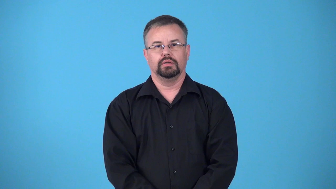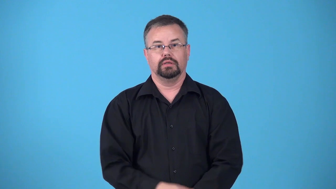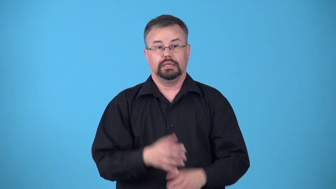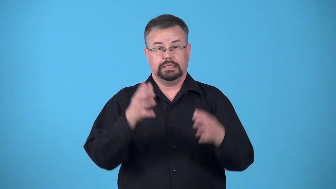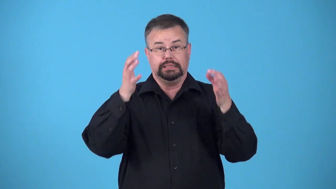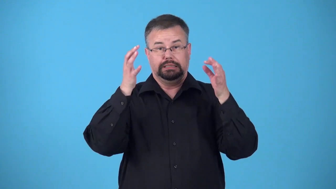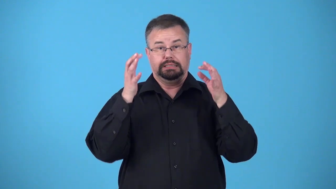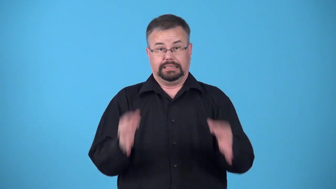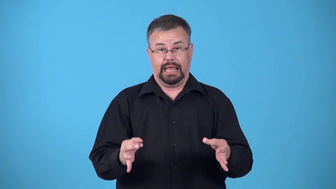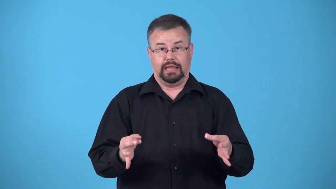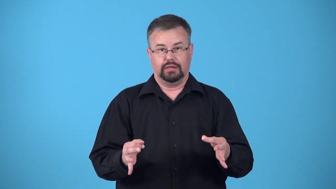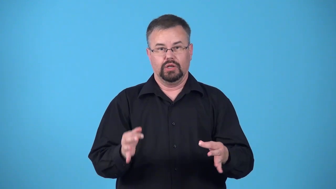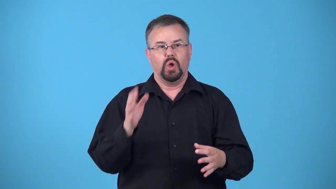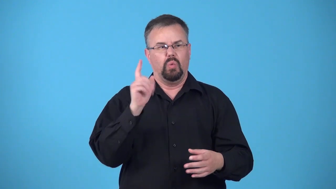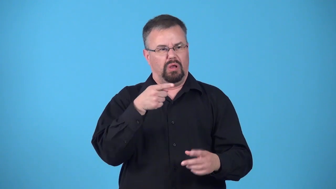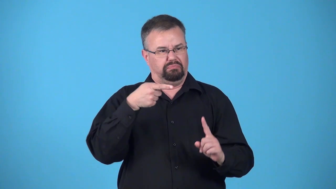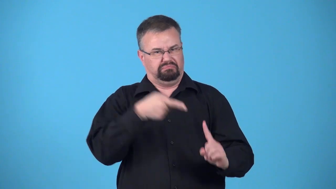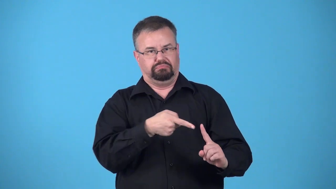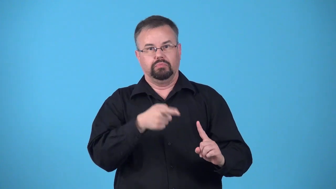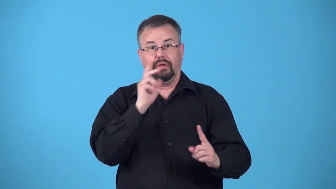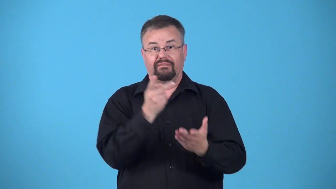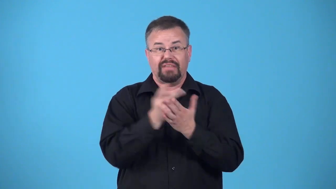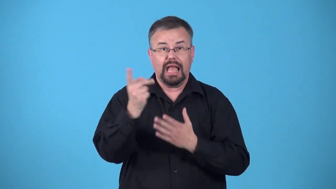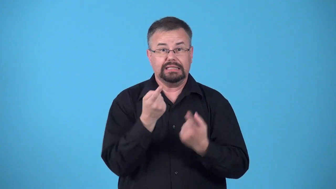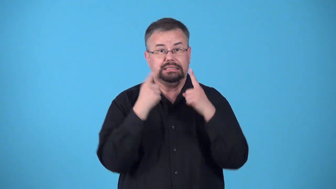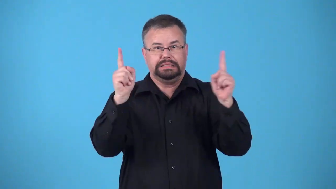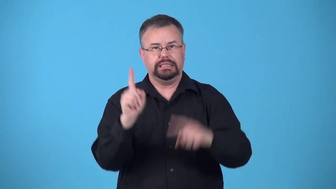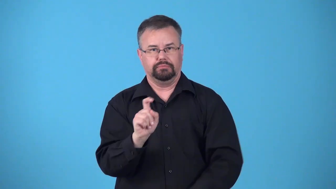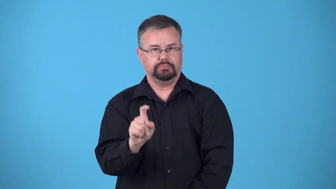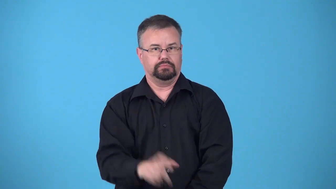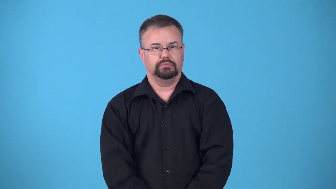make or break